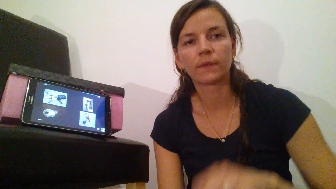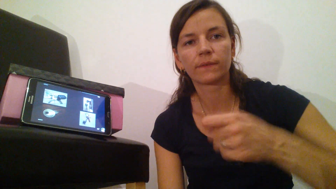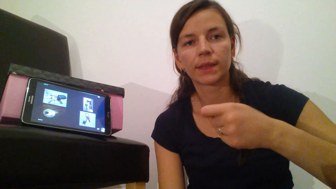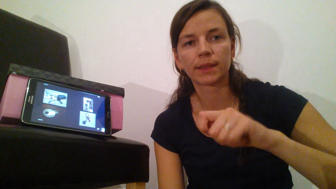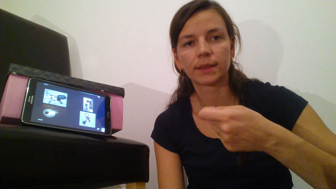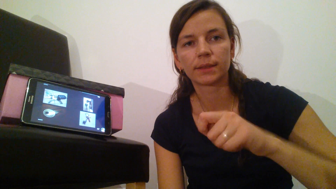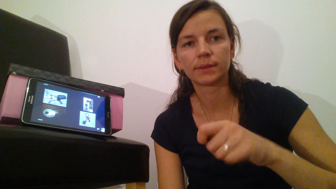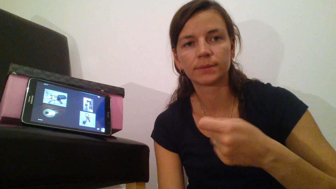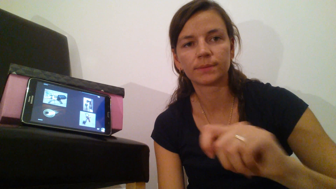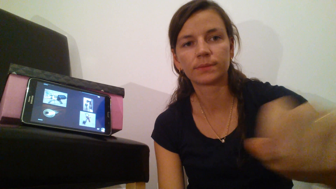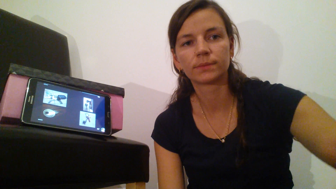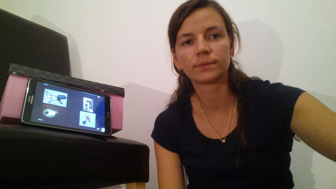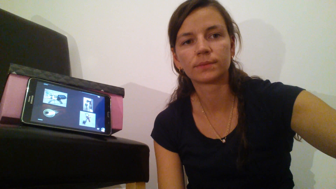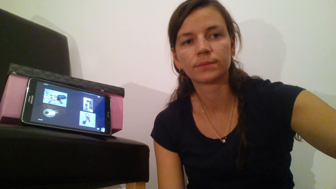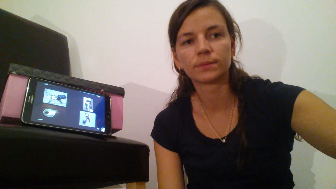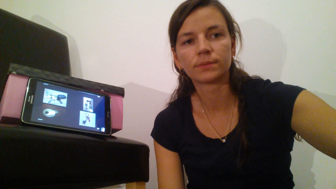key